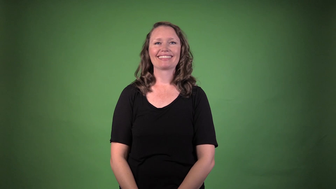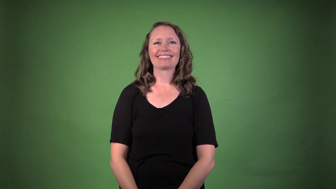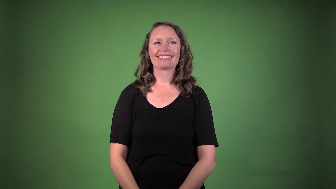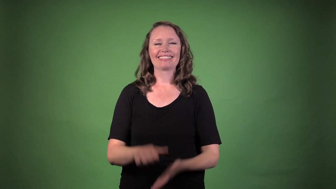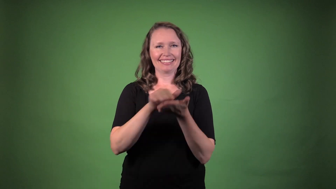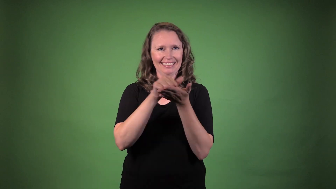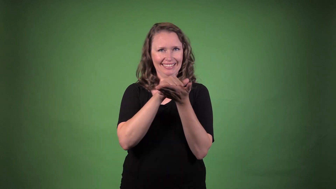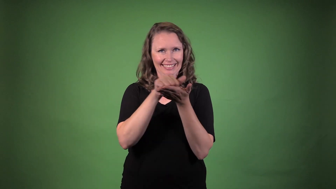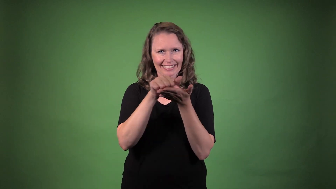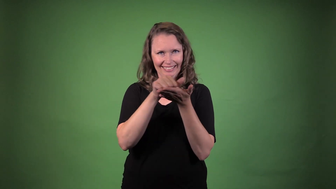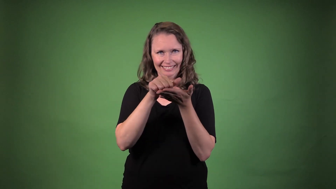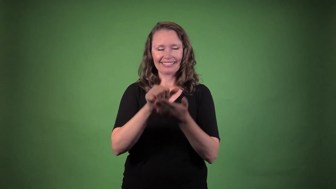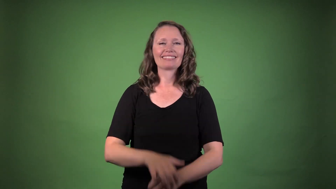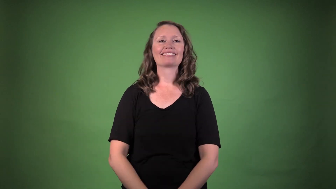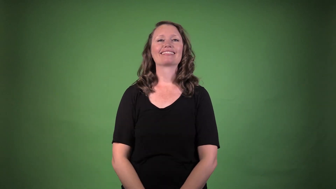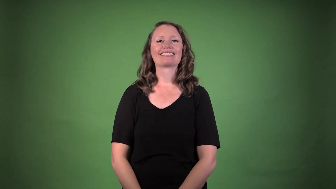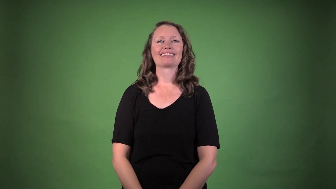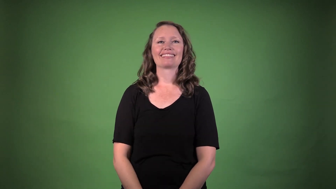eraser